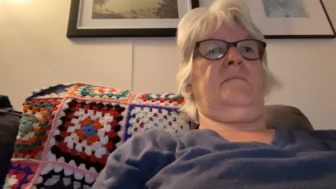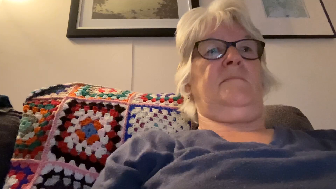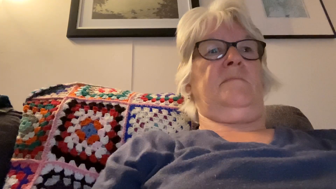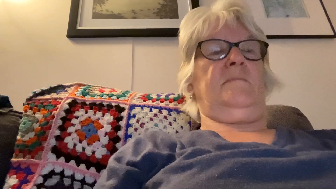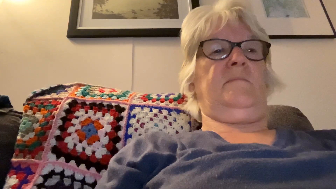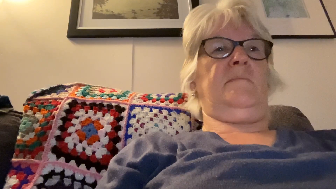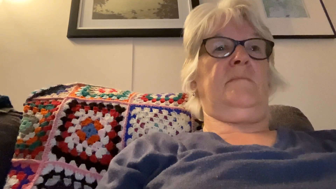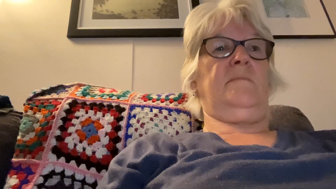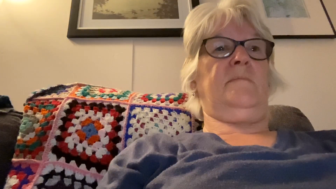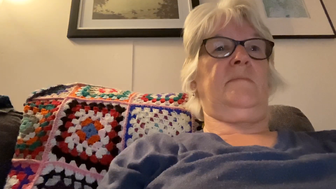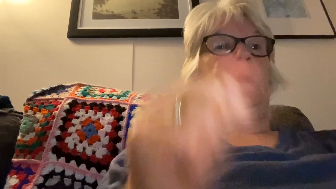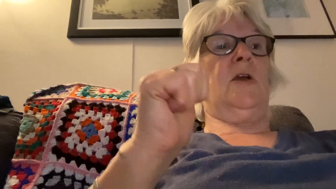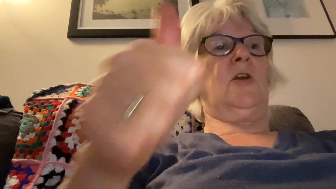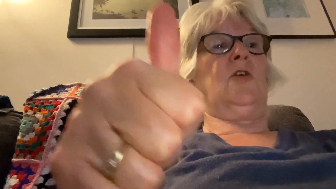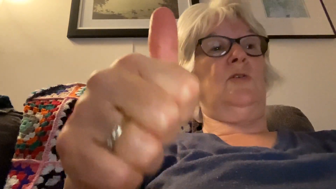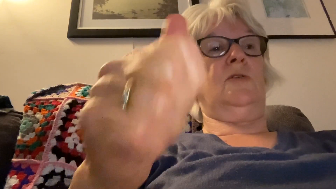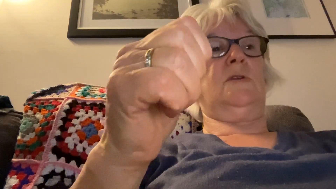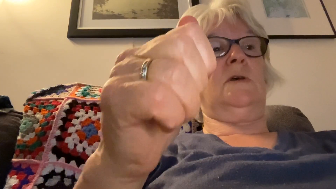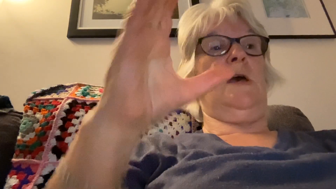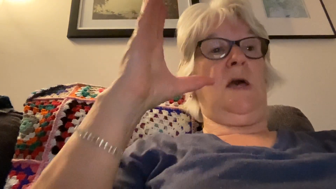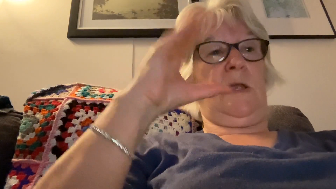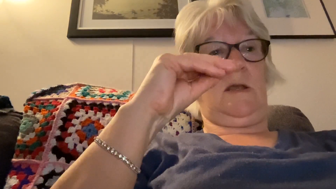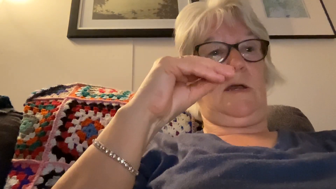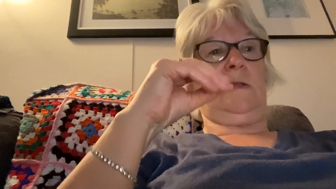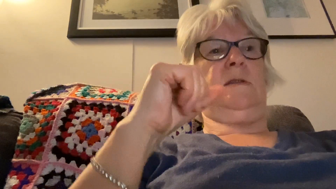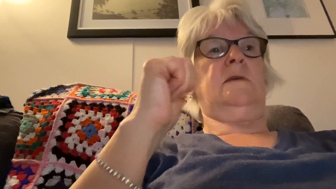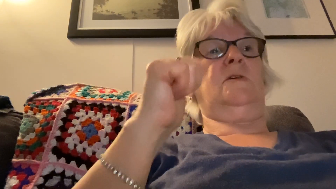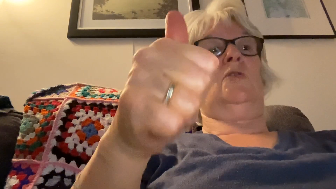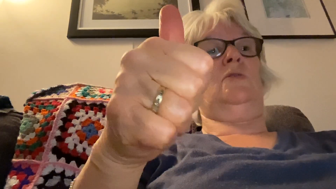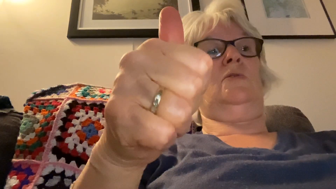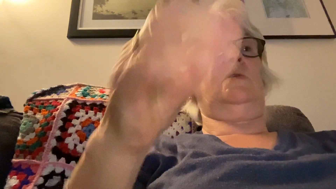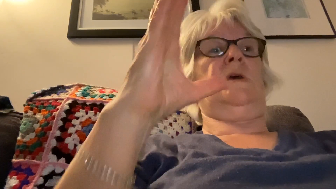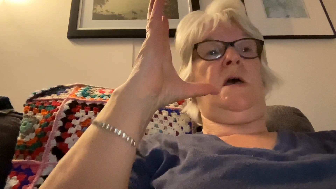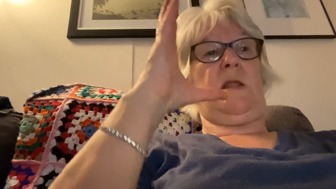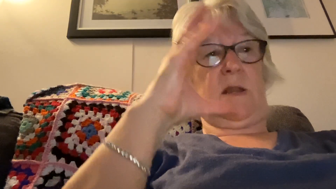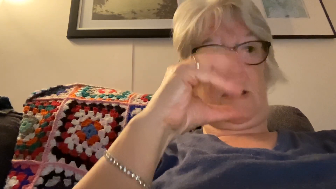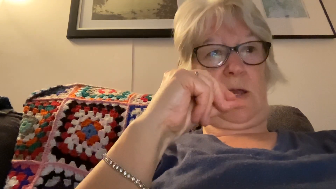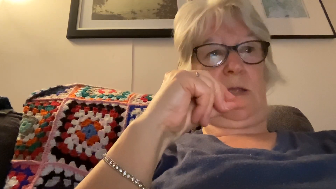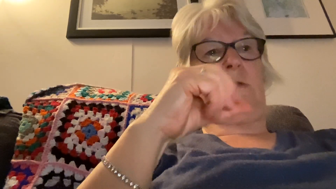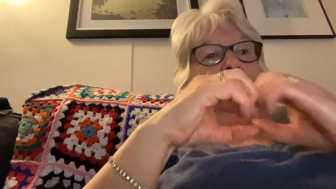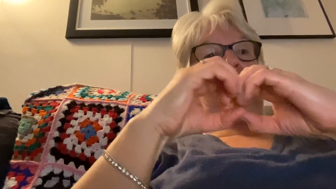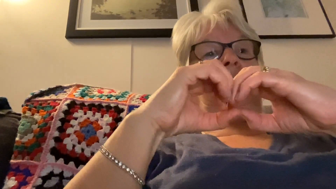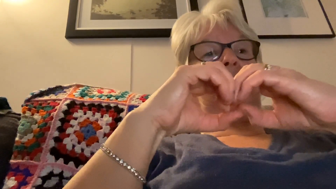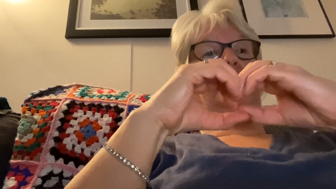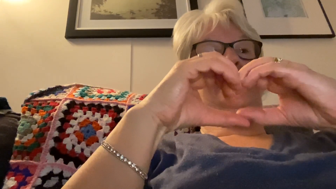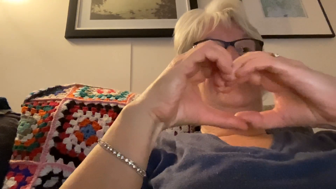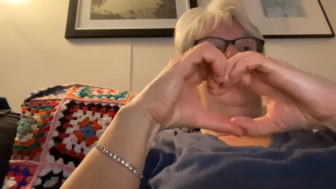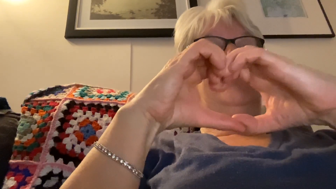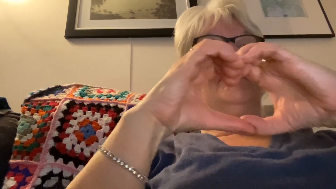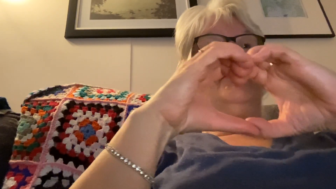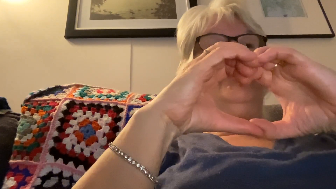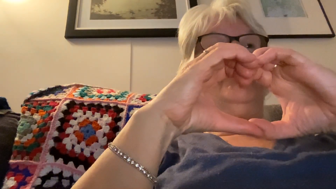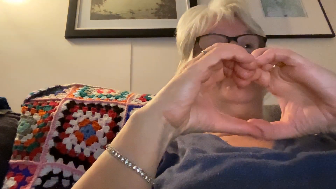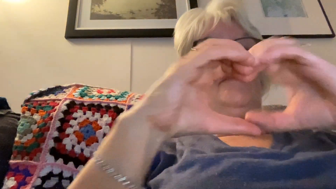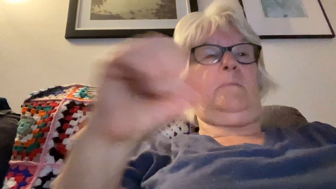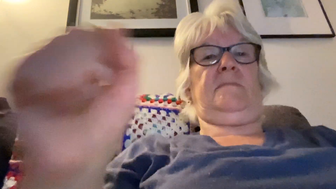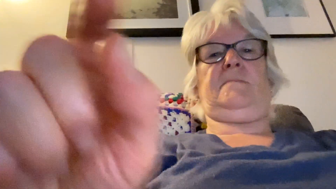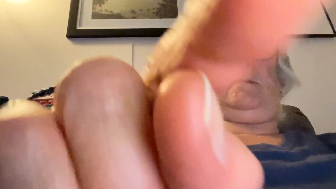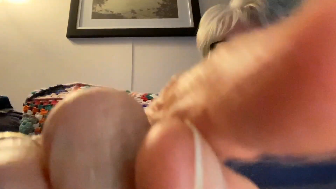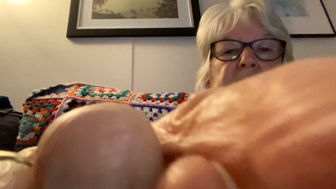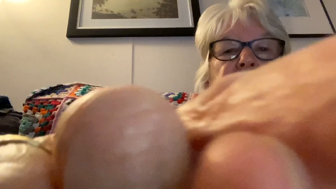good night